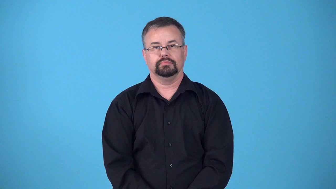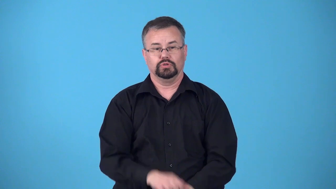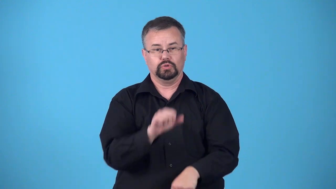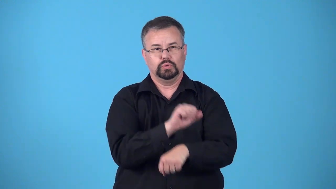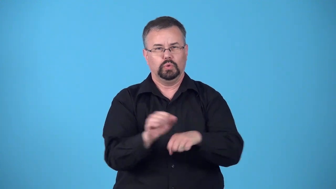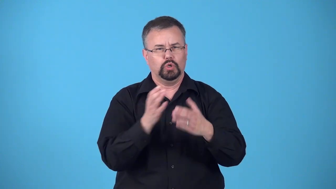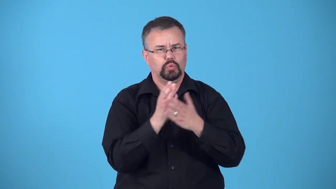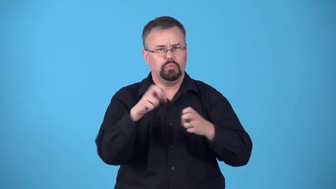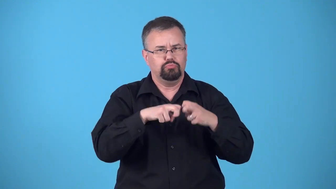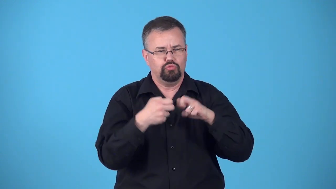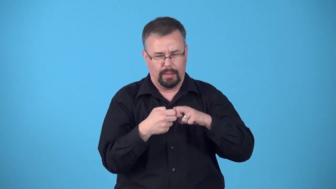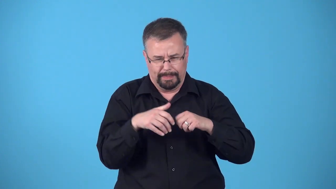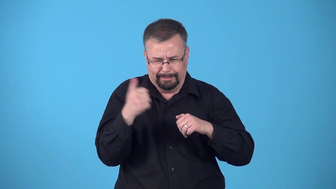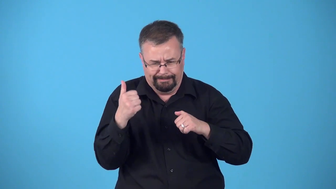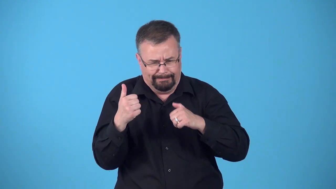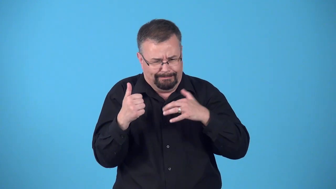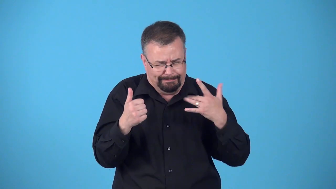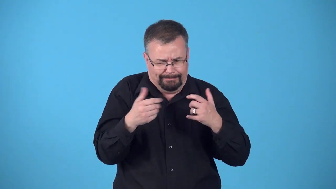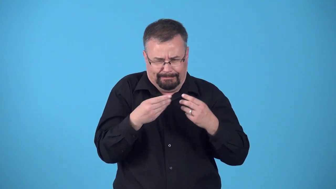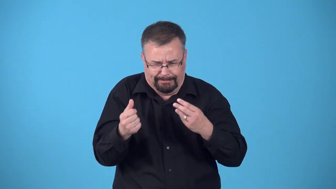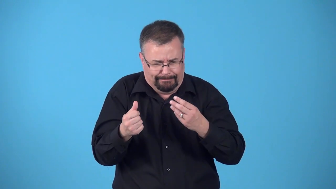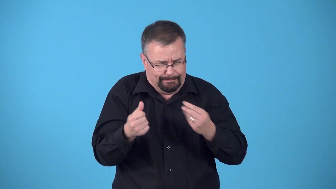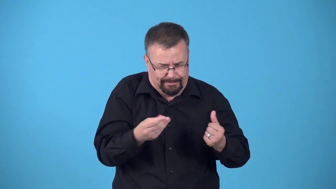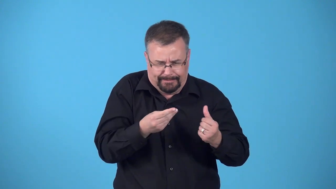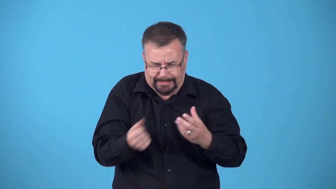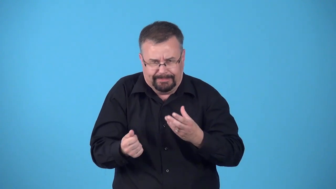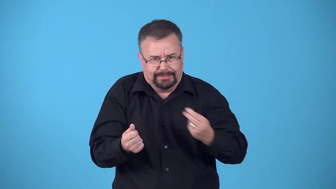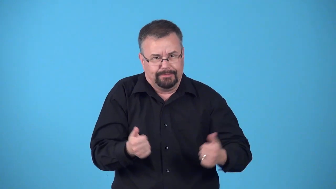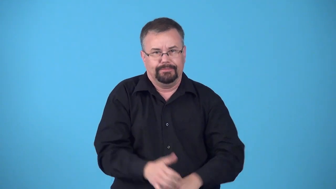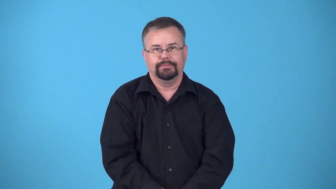peel back the onion